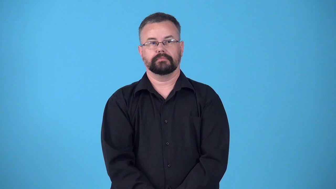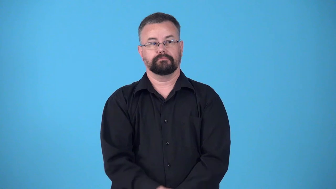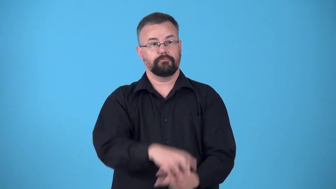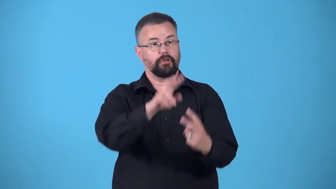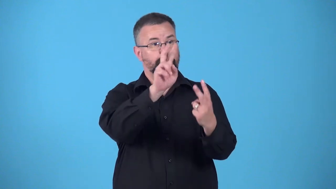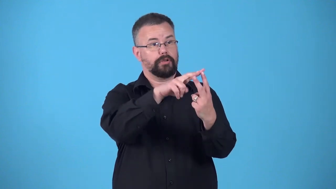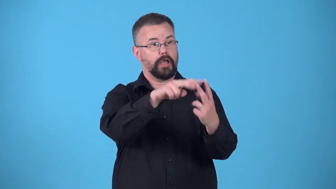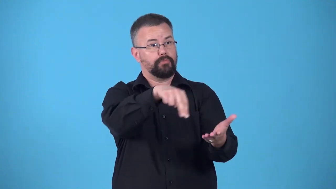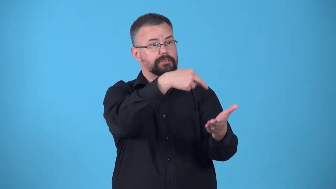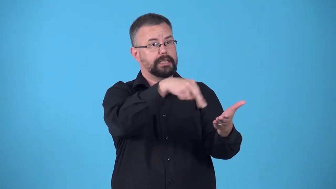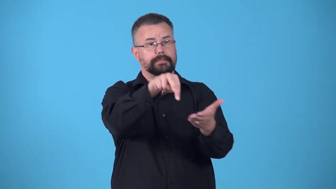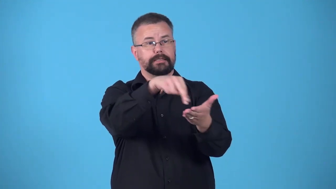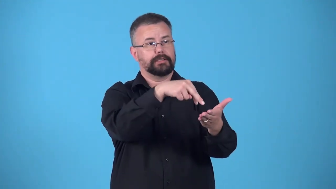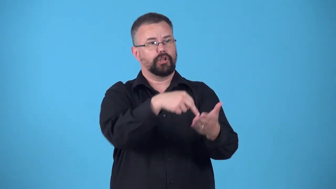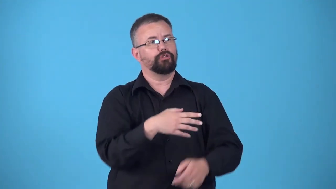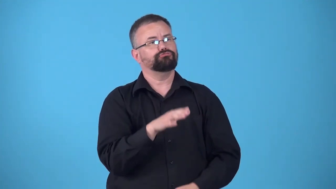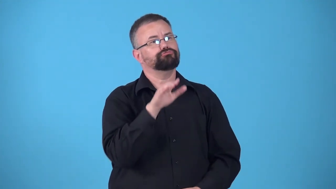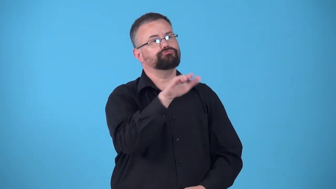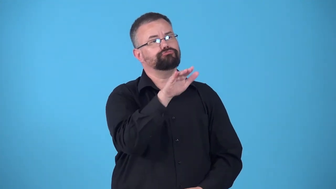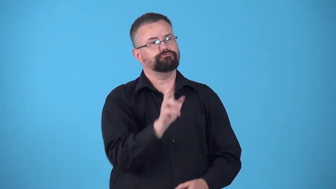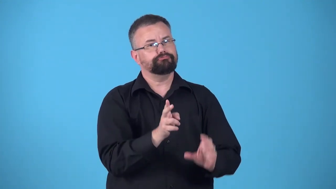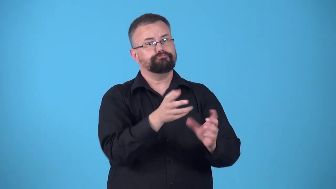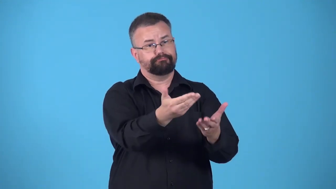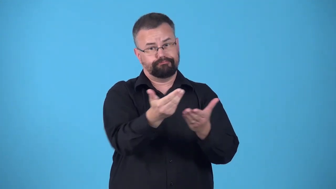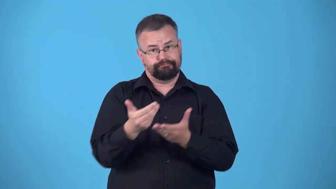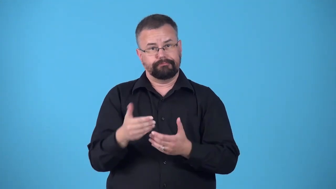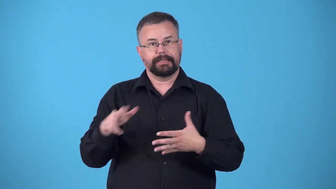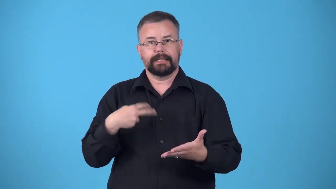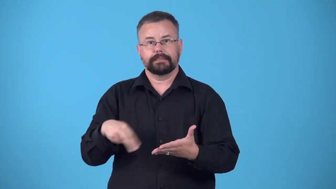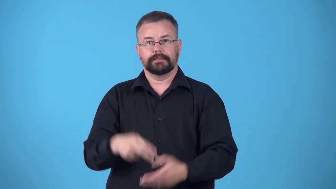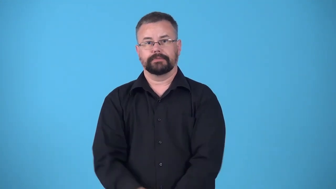cut in